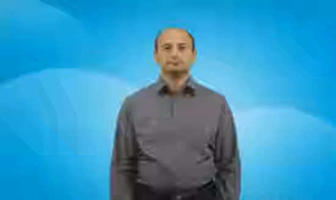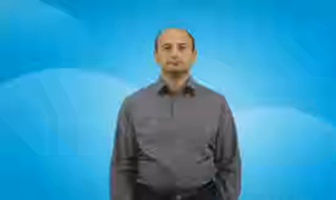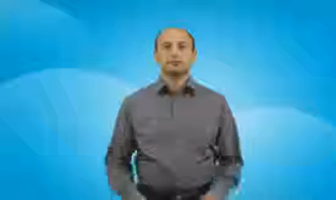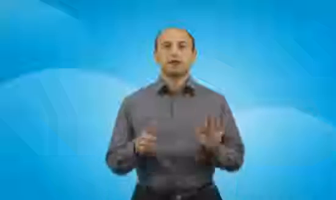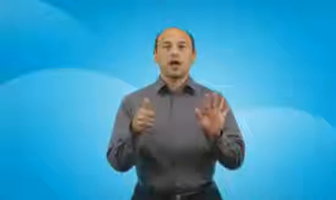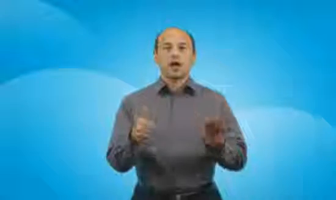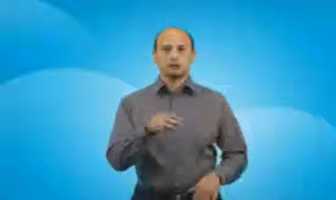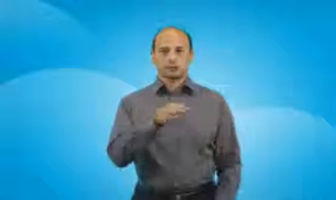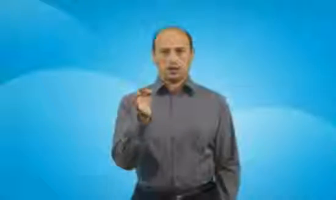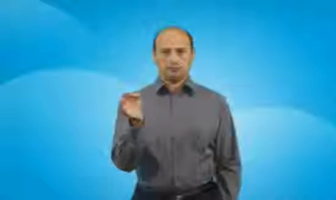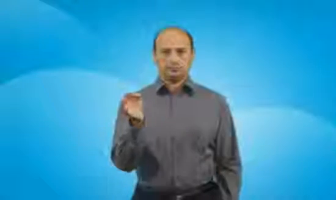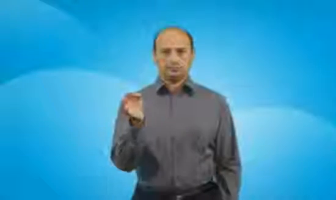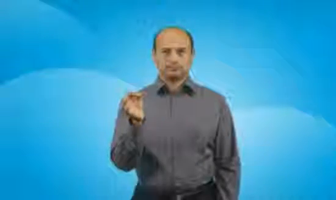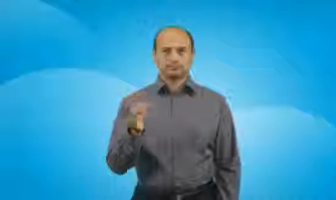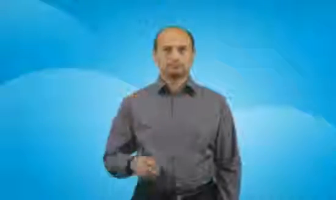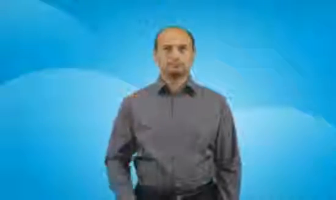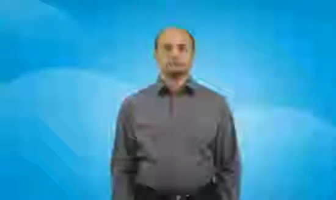6 days